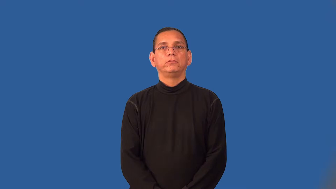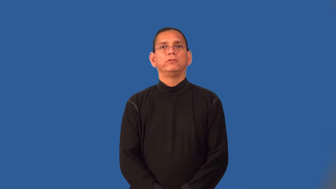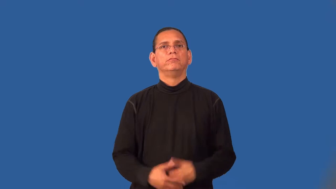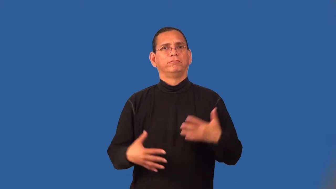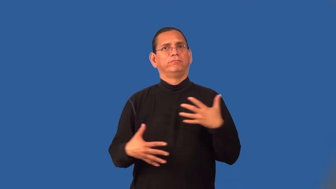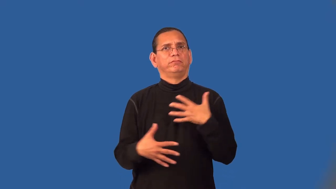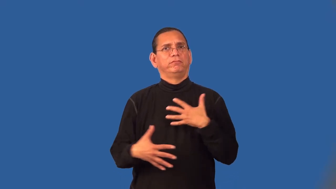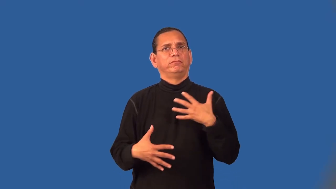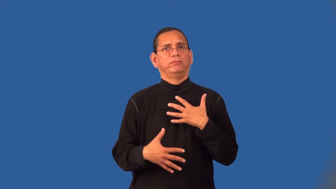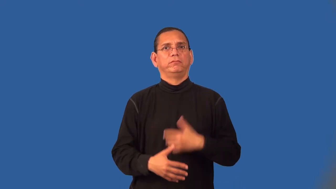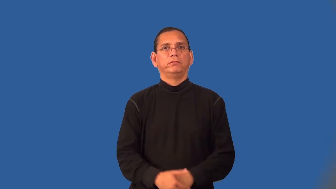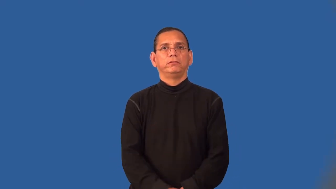spineless